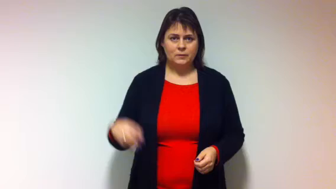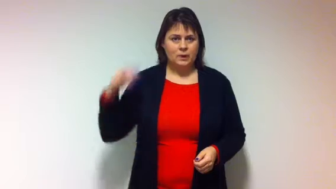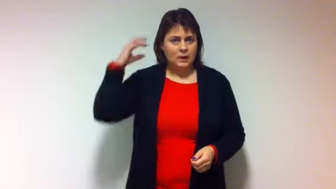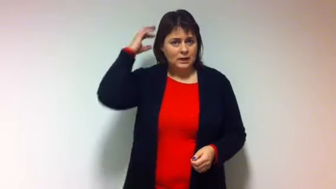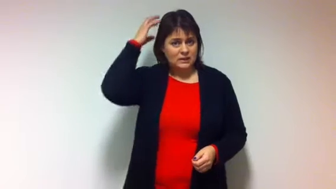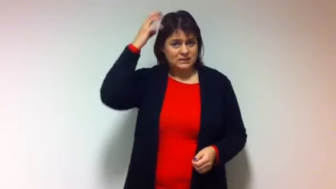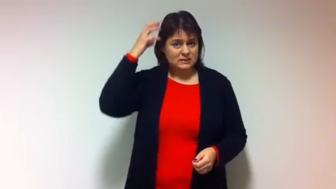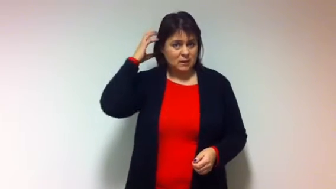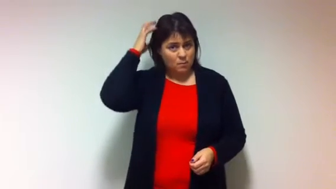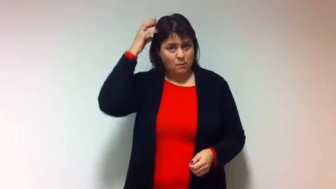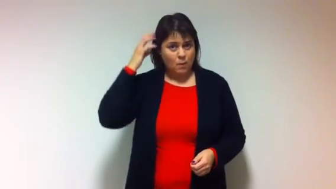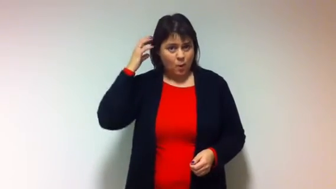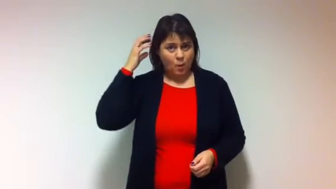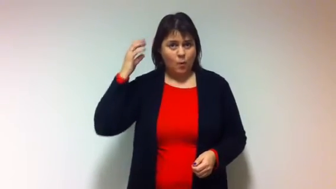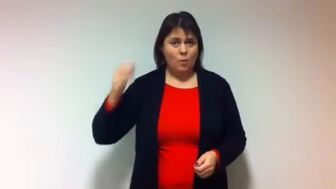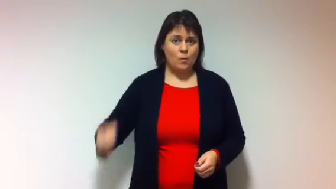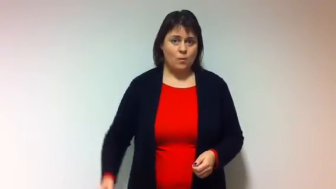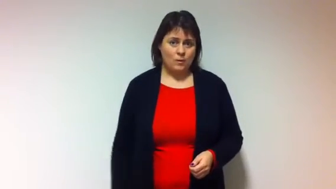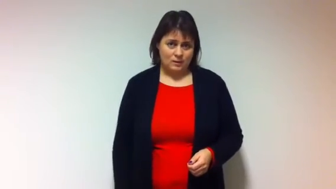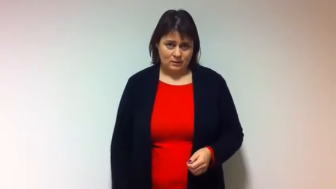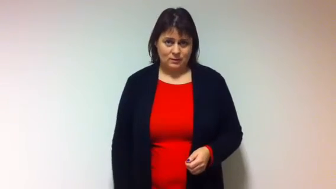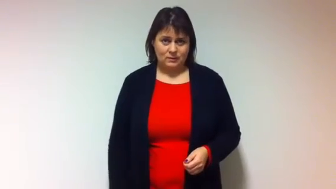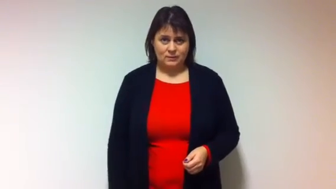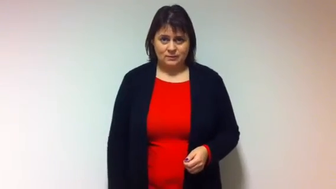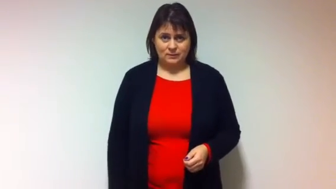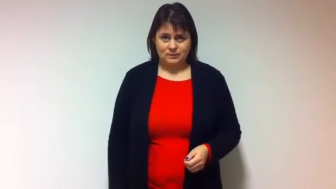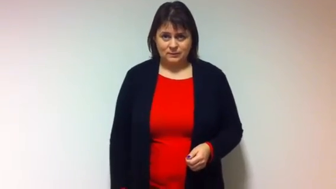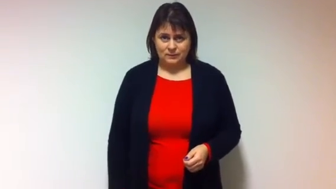Shampoo